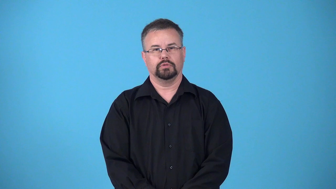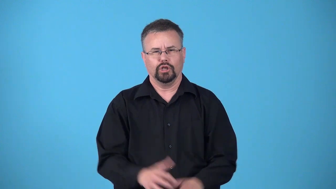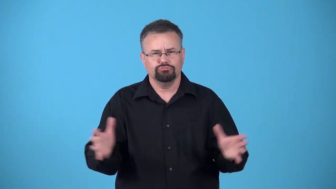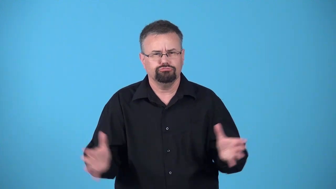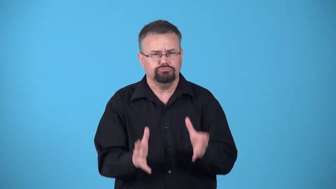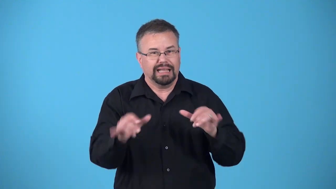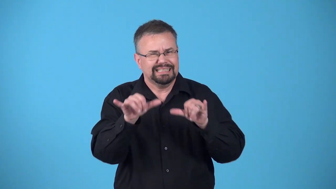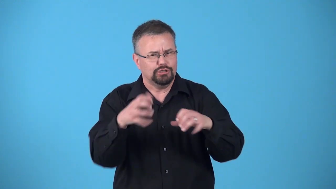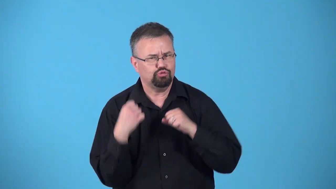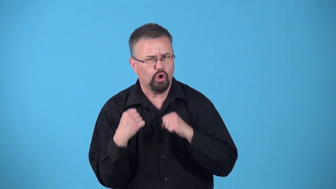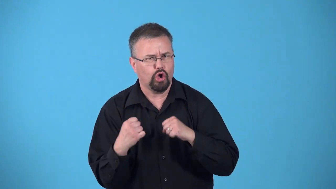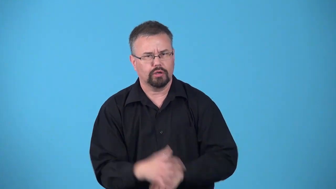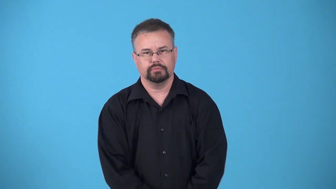keep your chin up